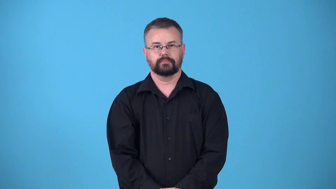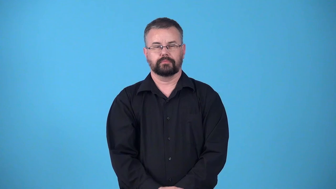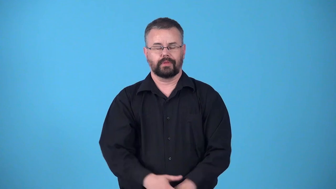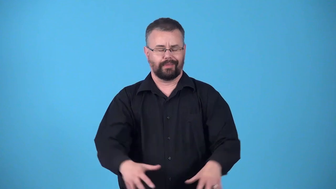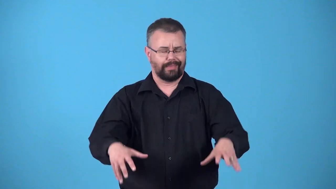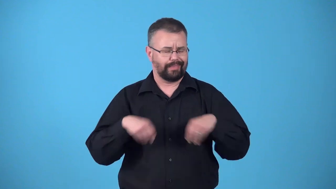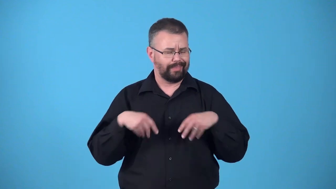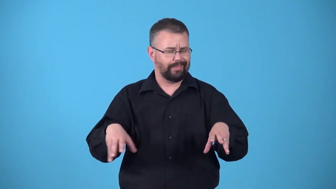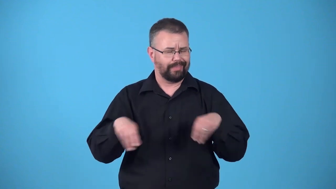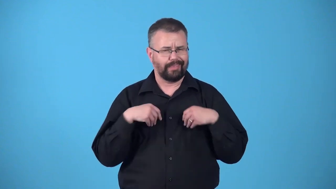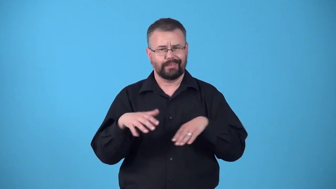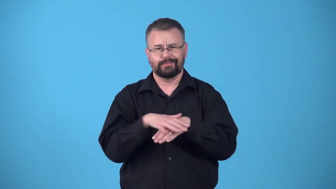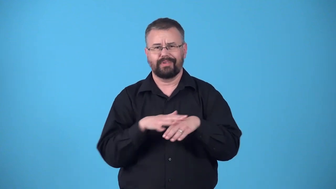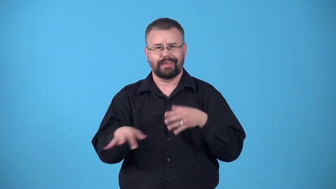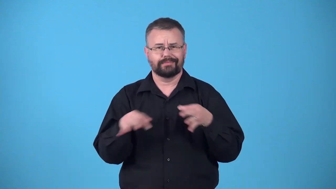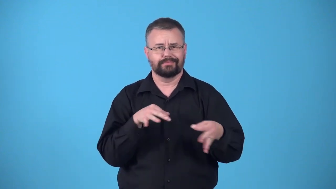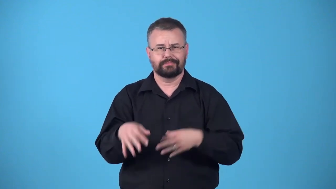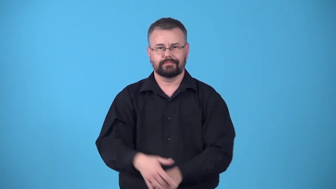face value